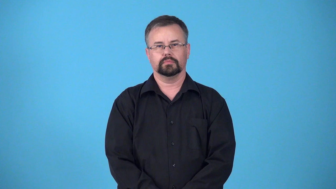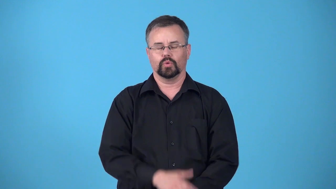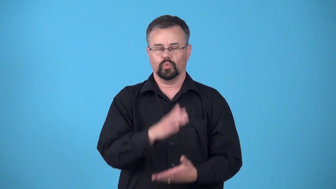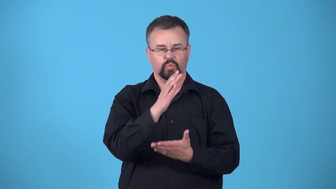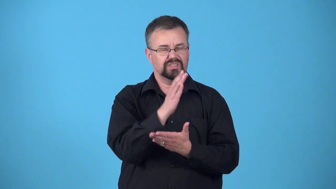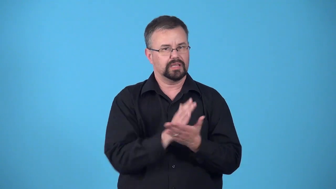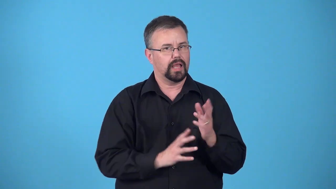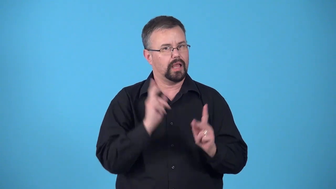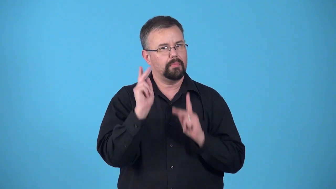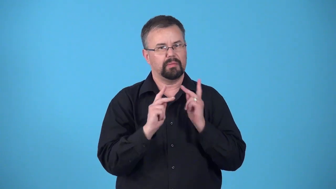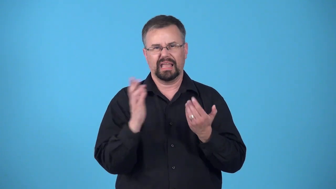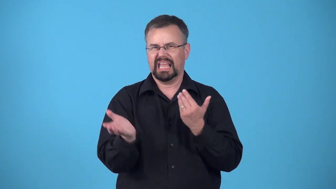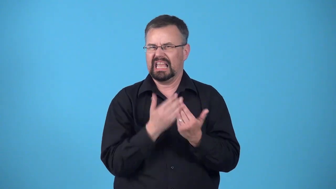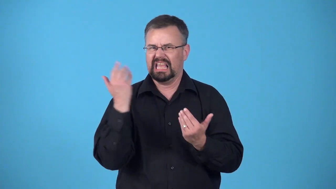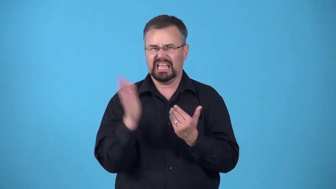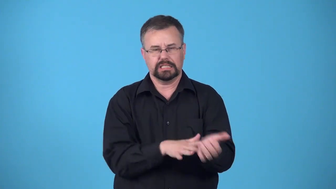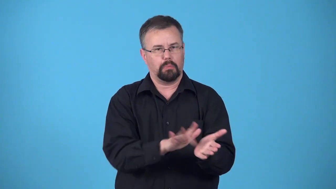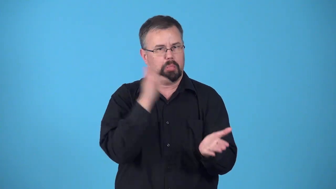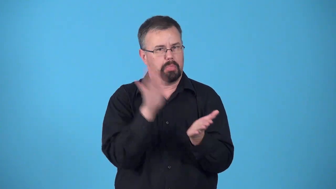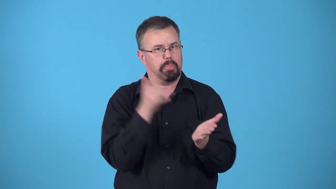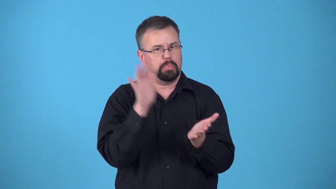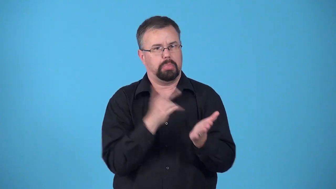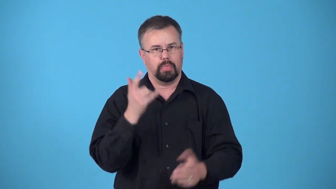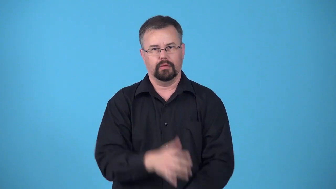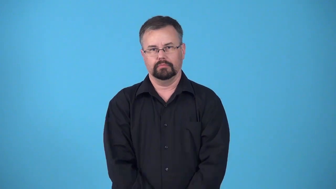there's a sucker born every minute